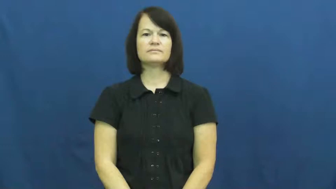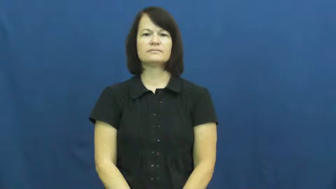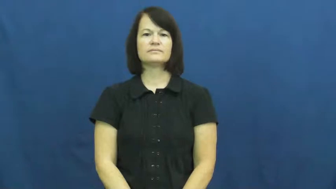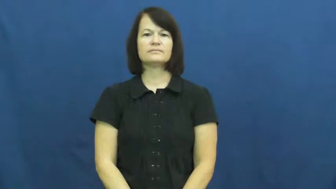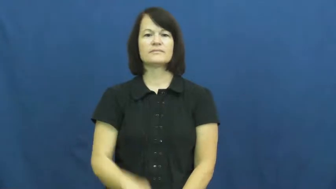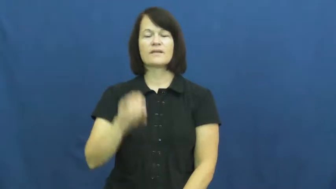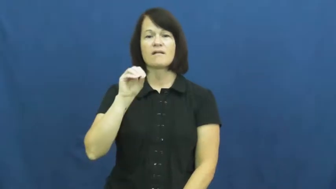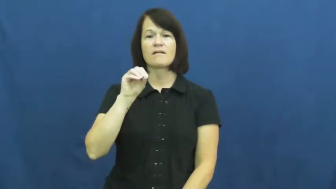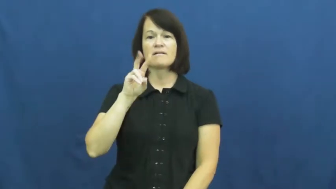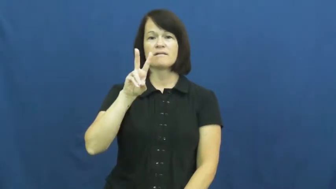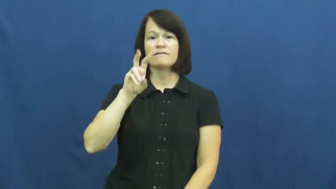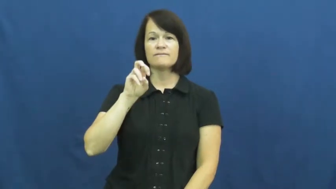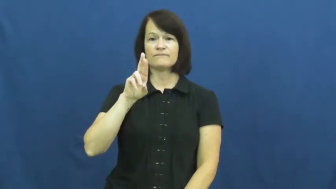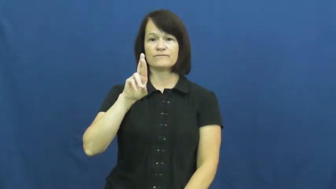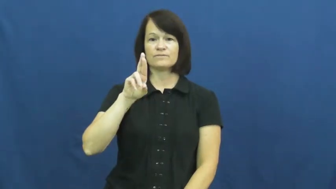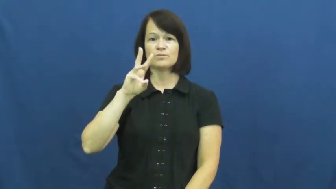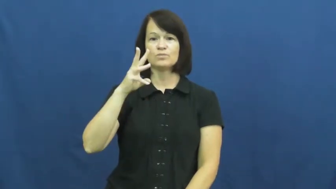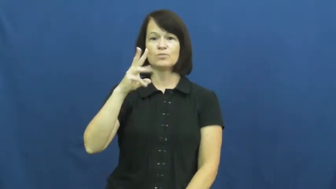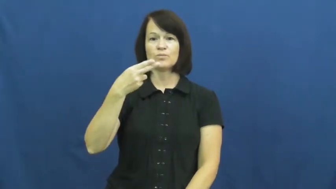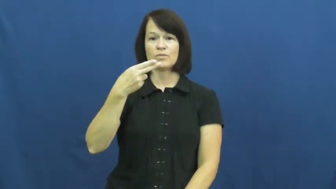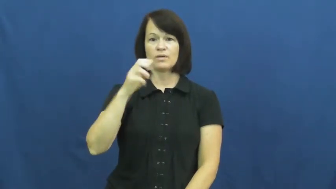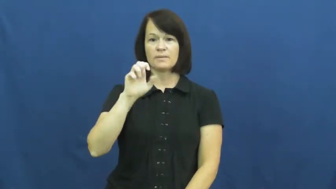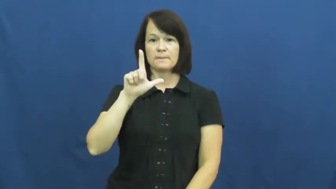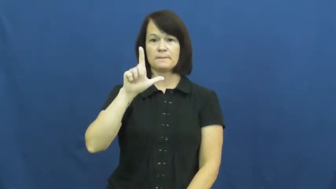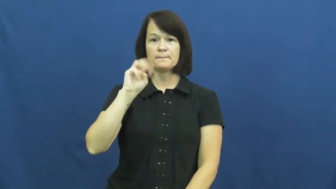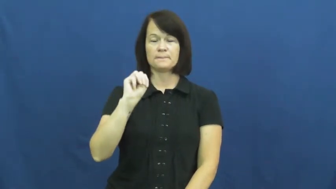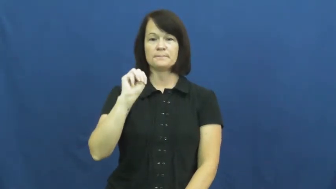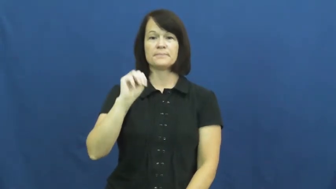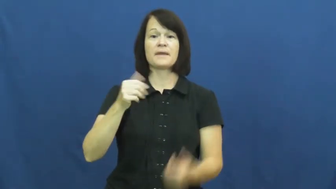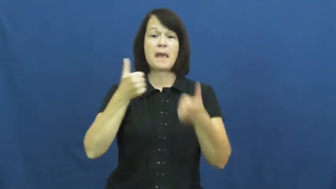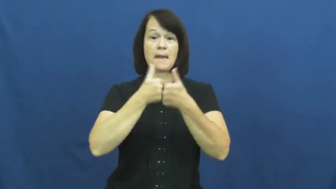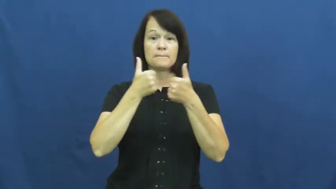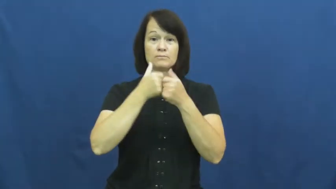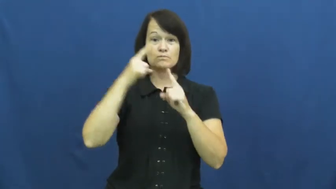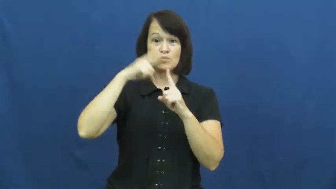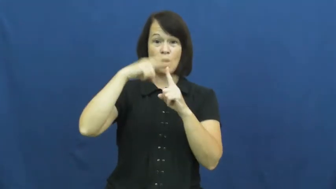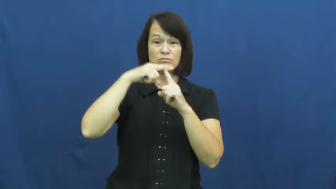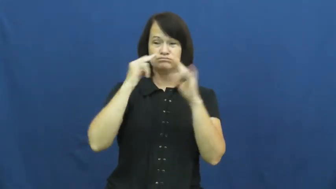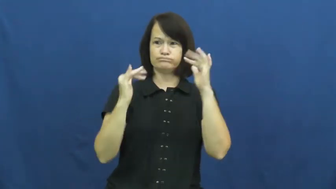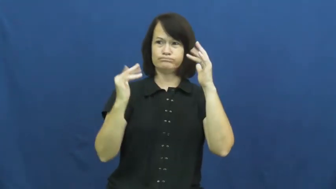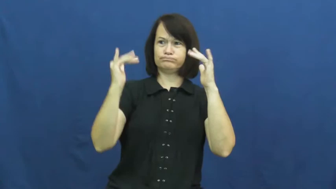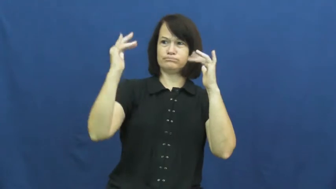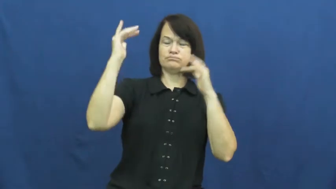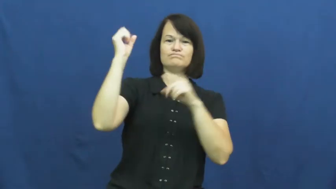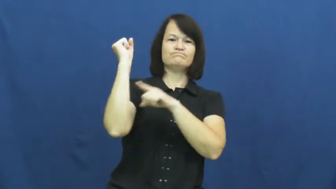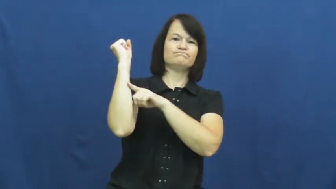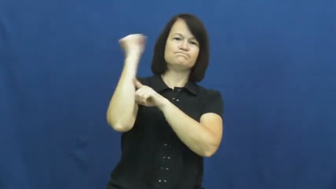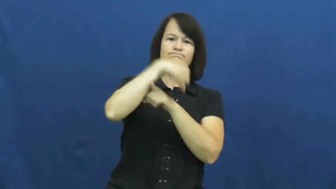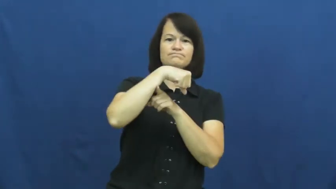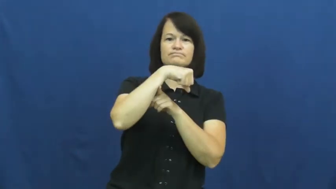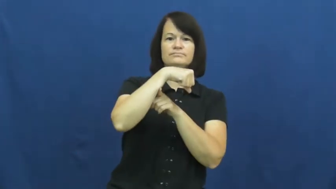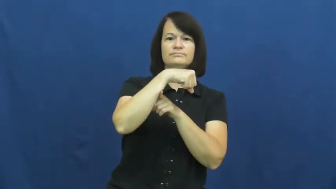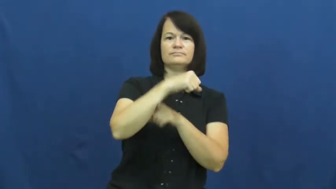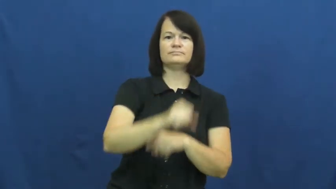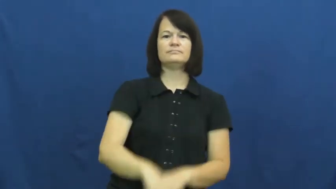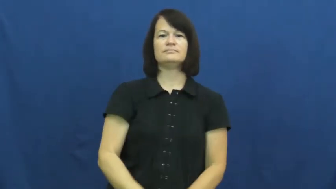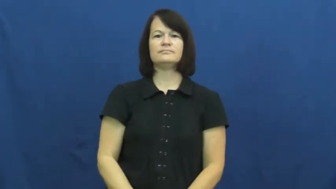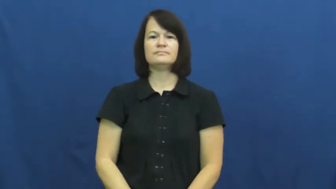overwhelm-game